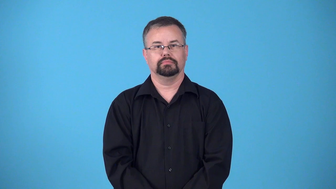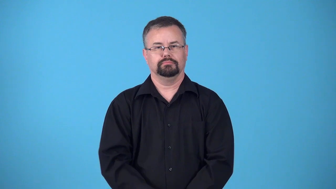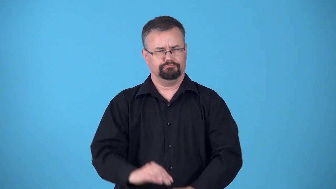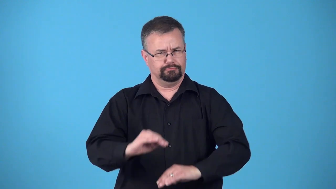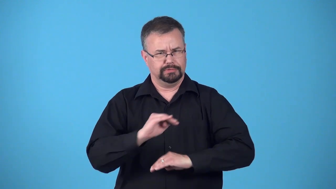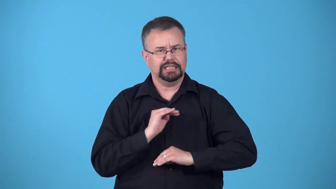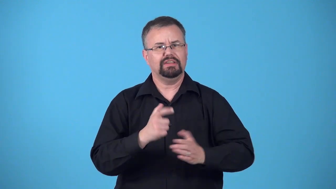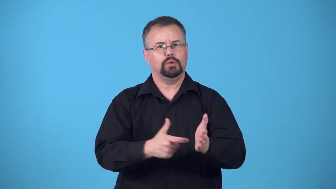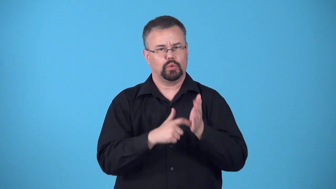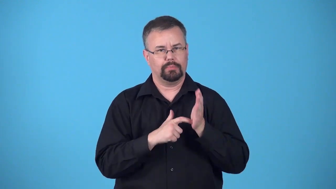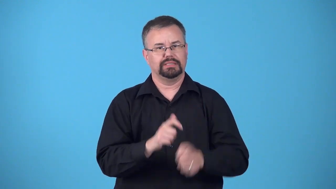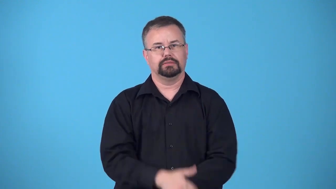pass muster